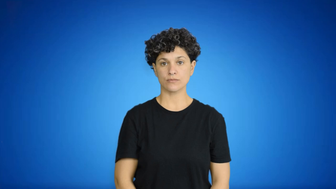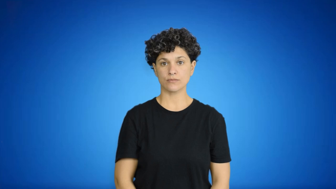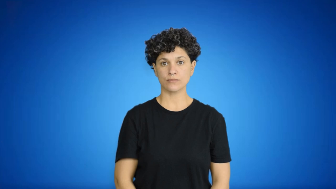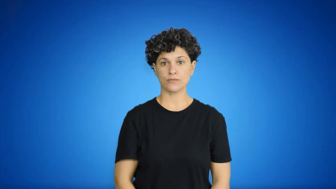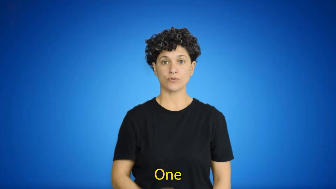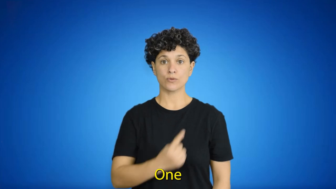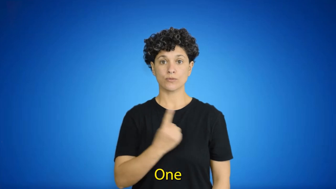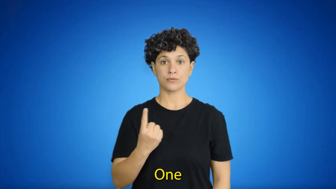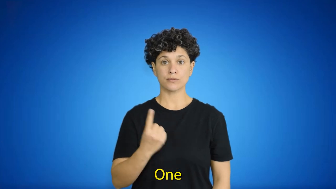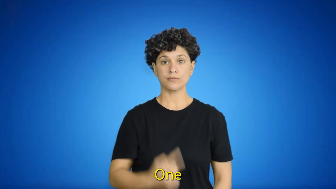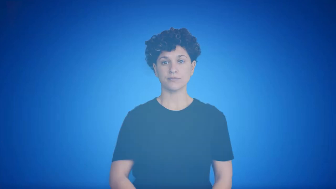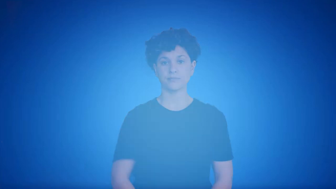One